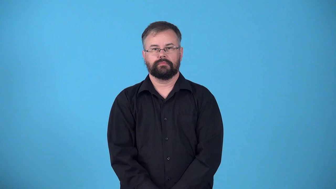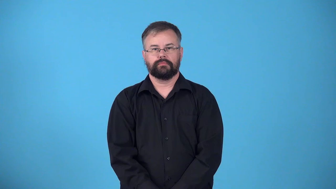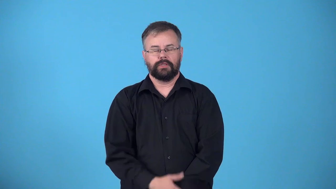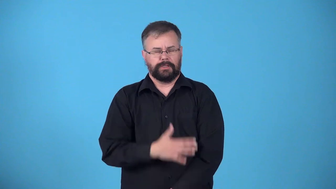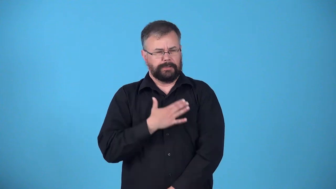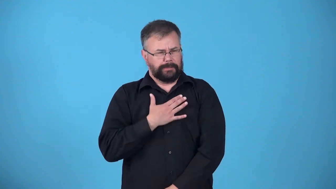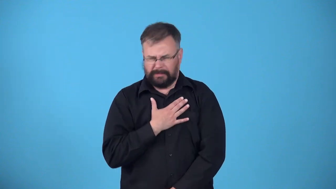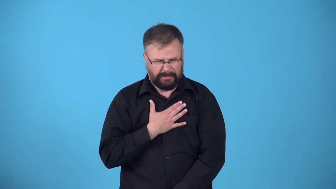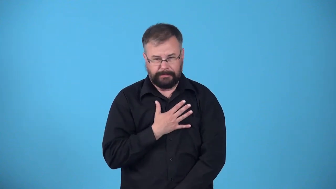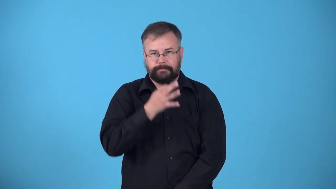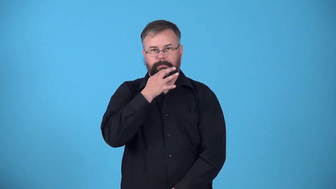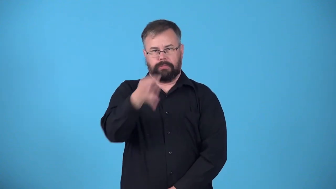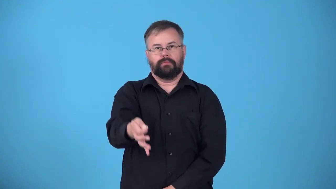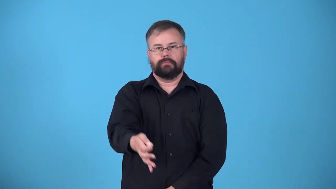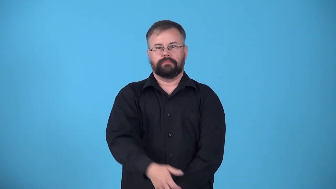hawk up,hawk up a loogie